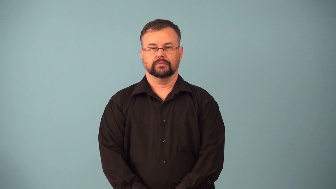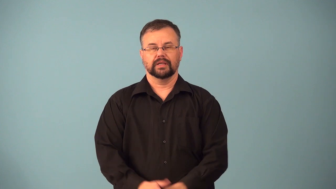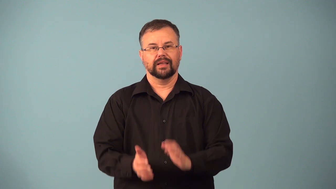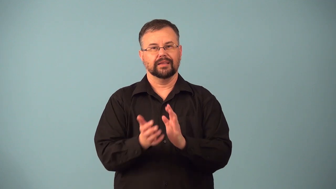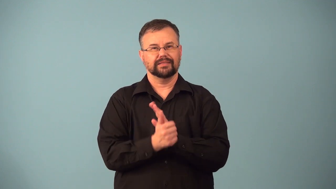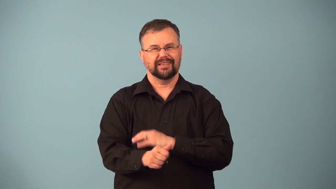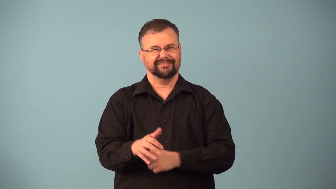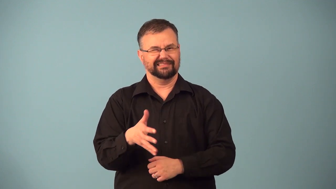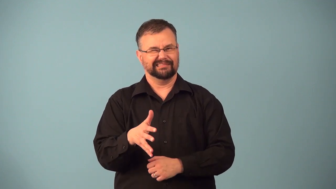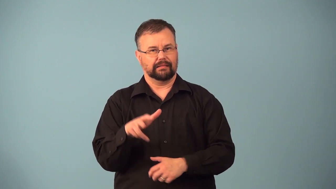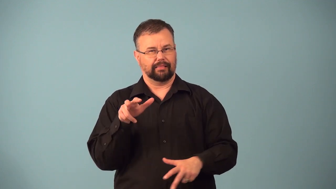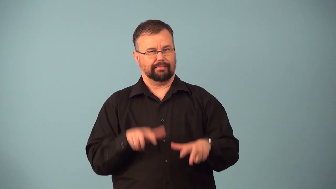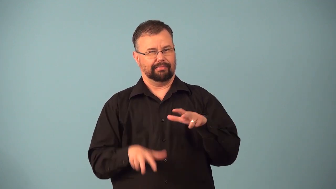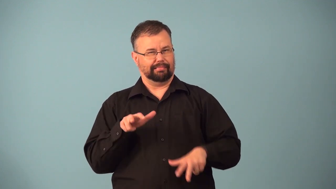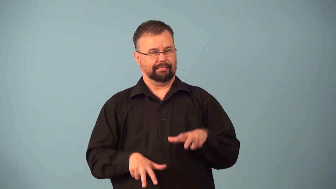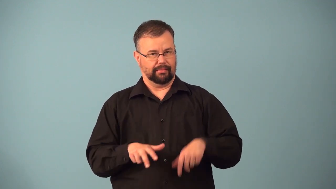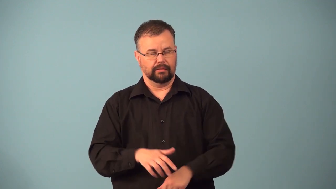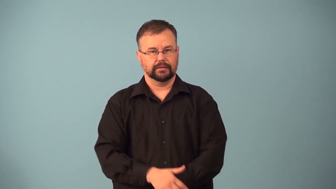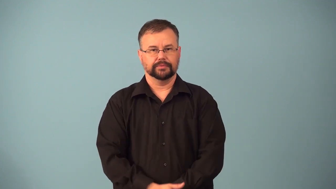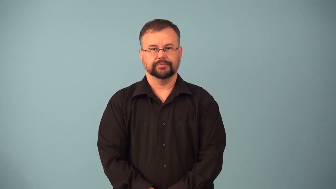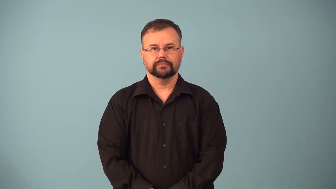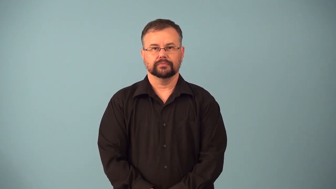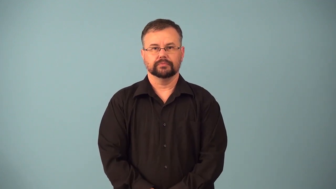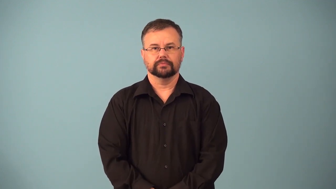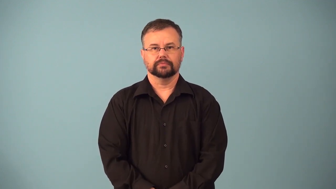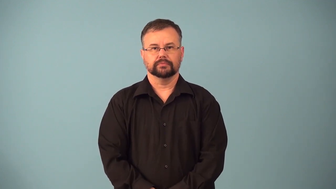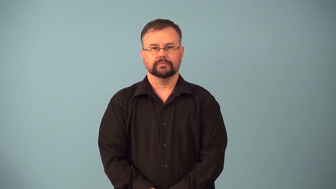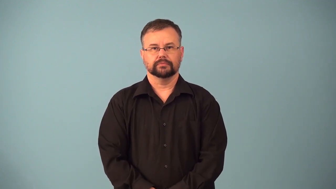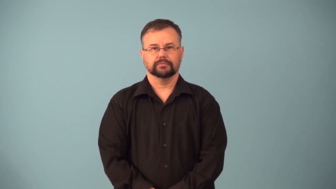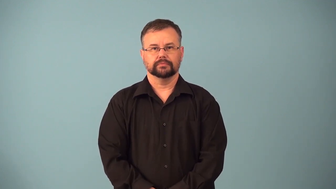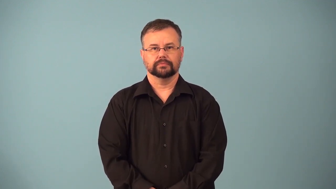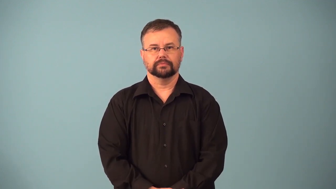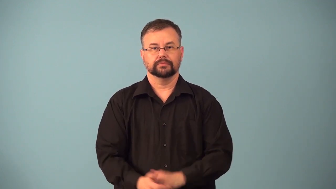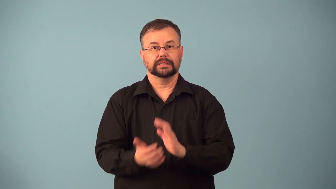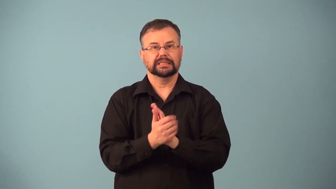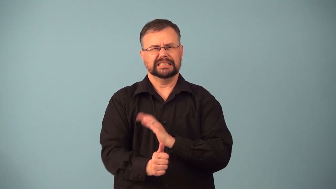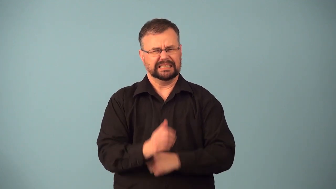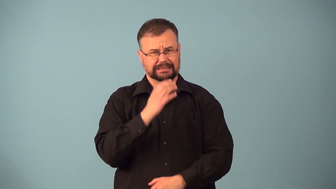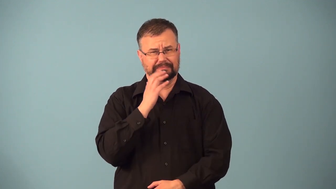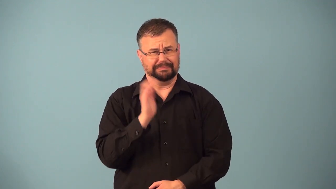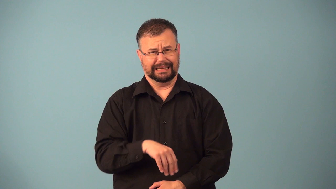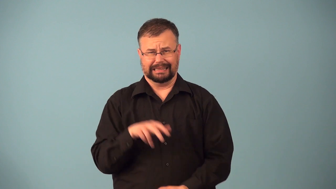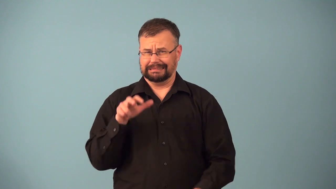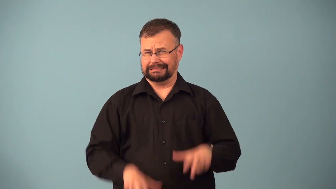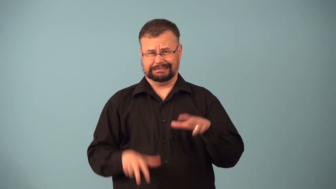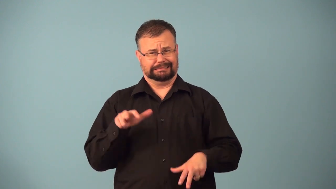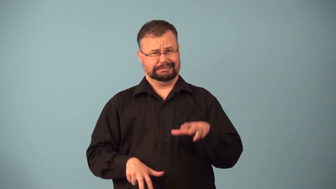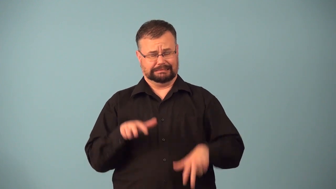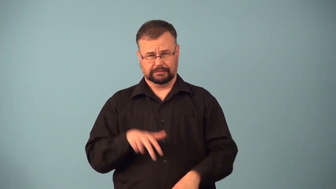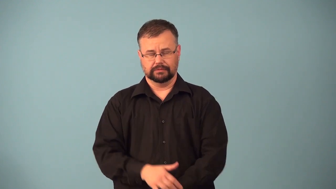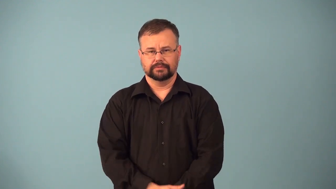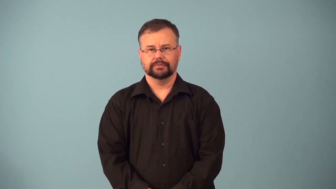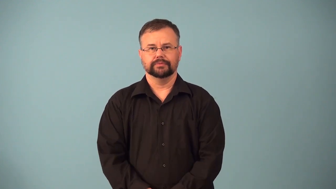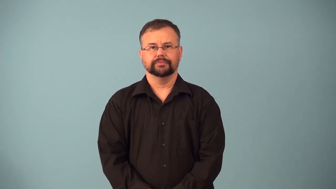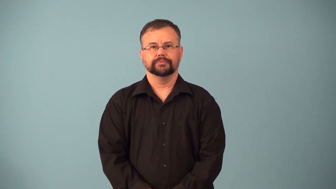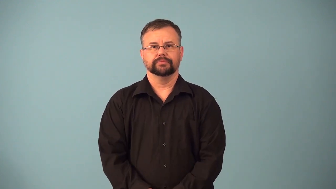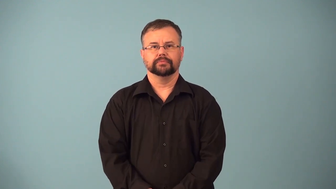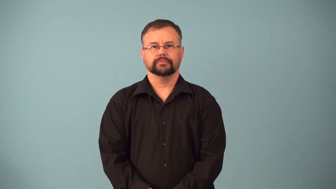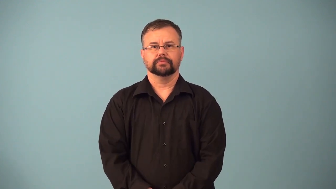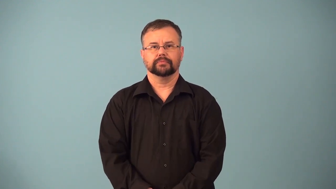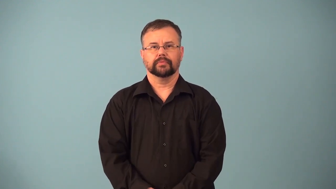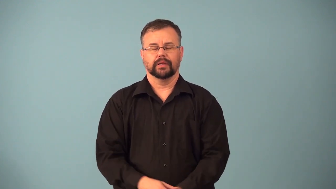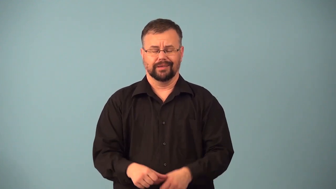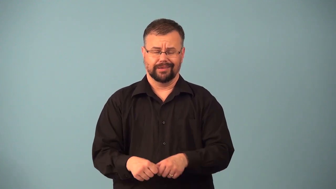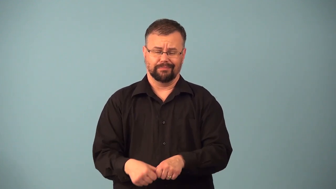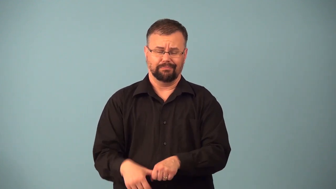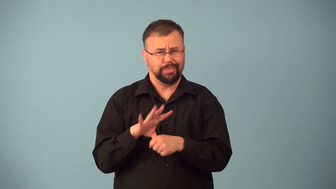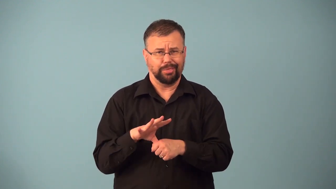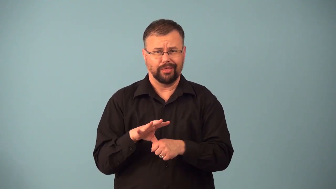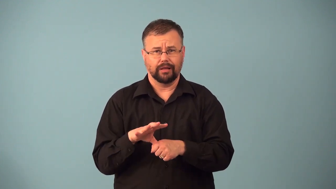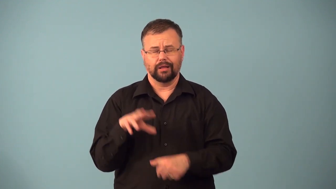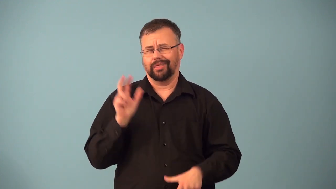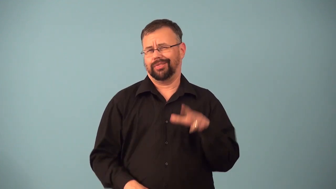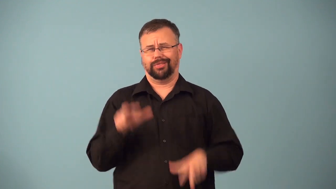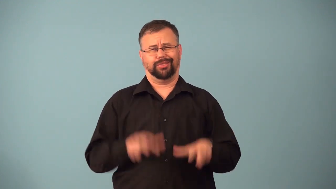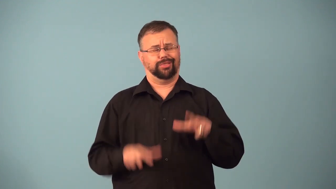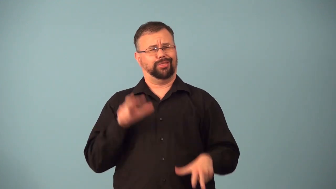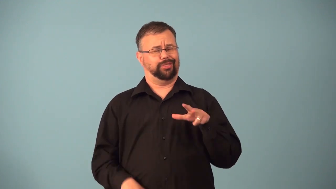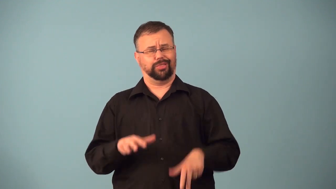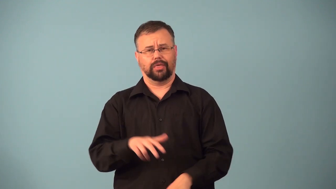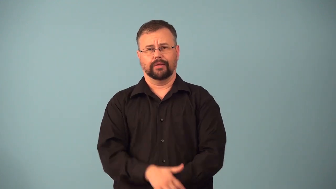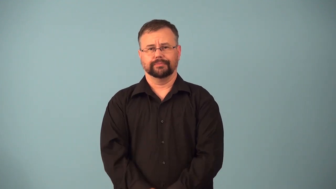inept,inepter,ineptest